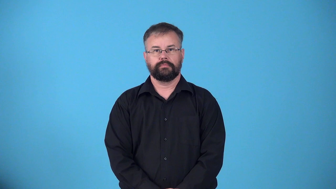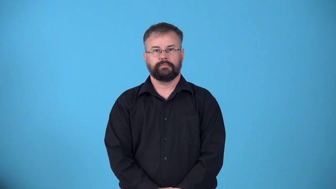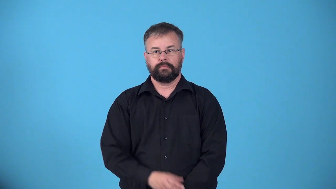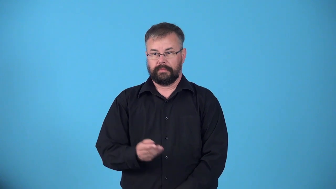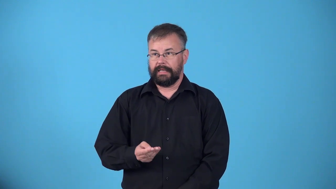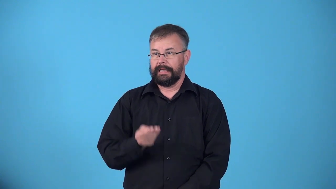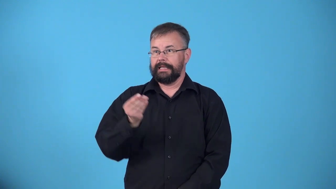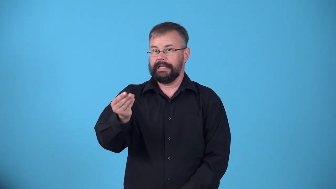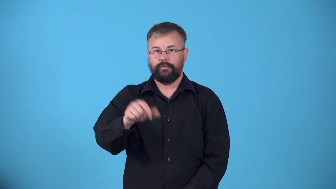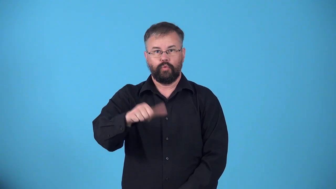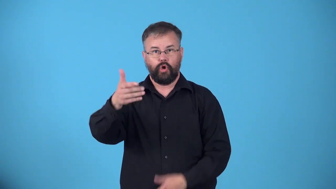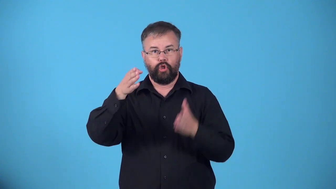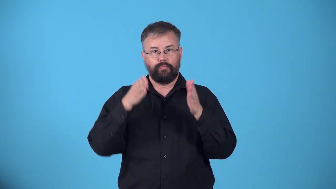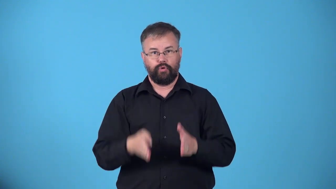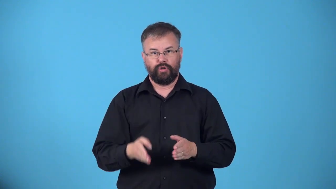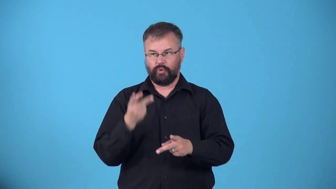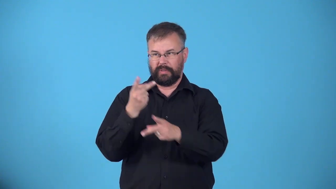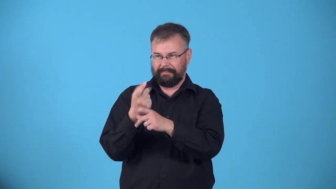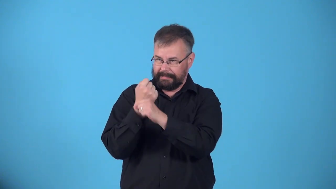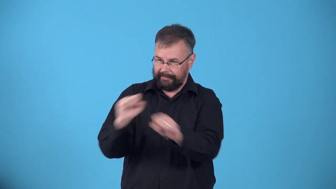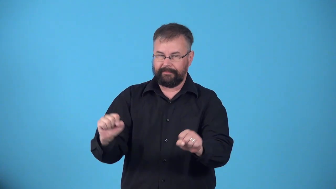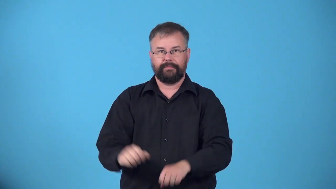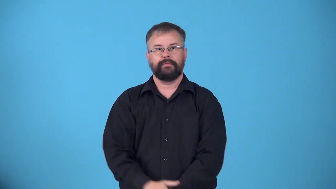just for safe keeping